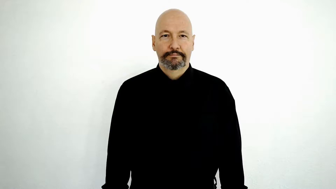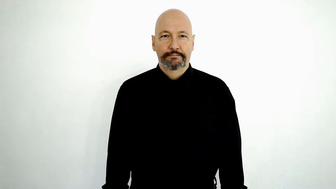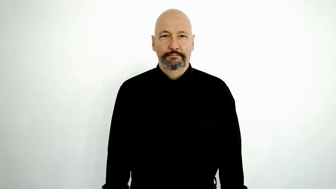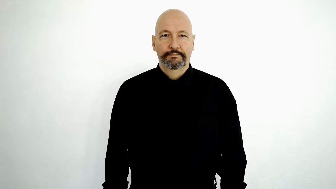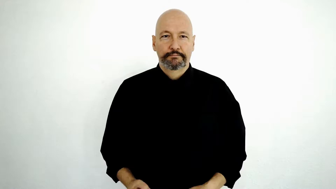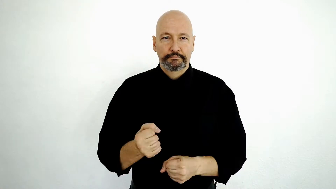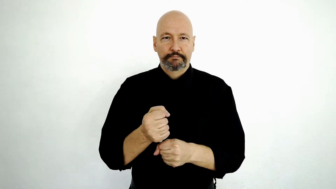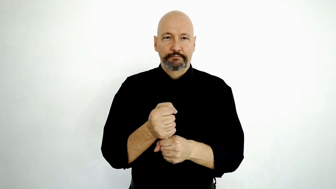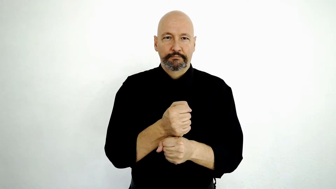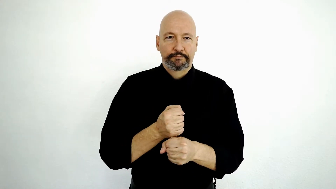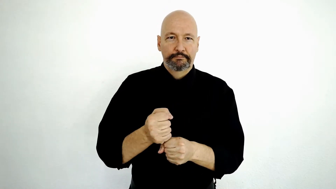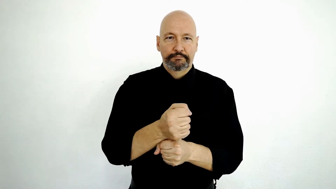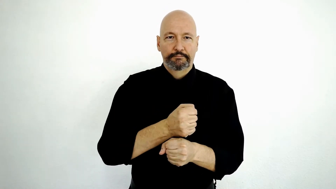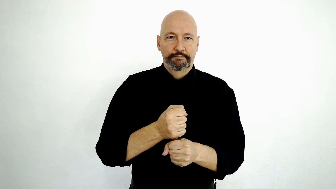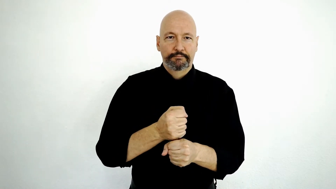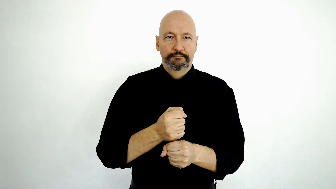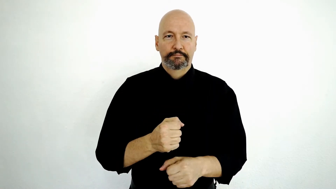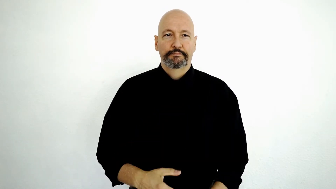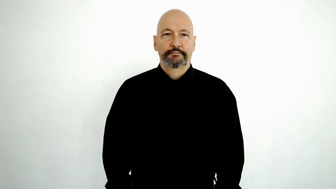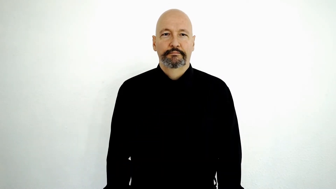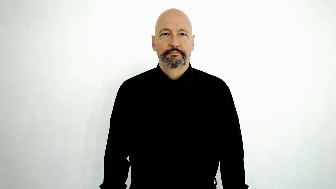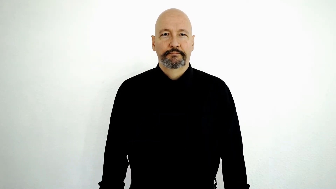COFFEE